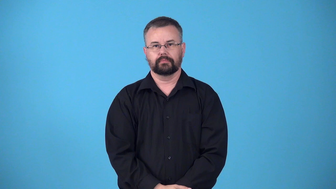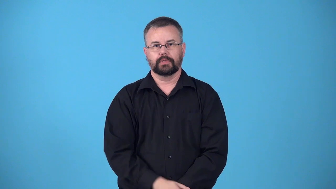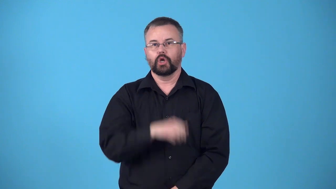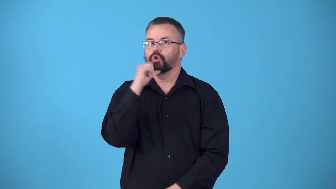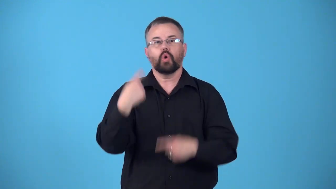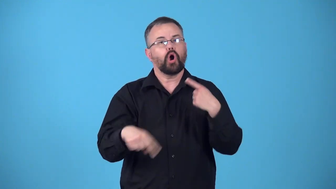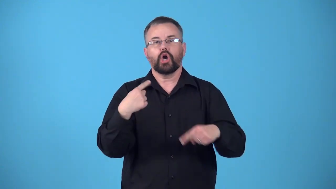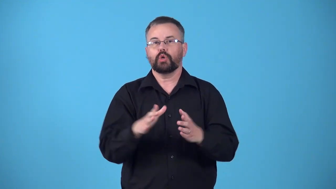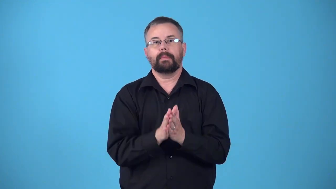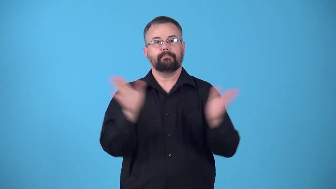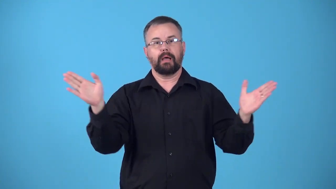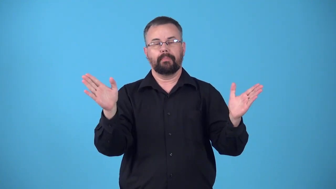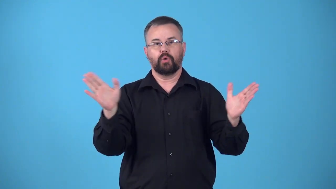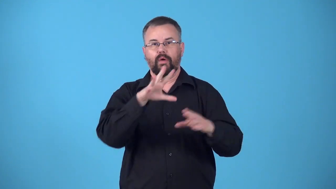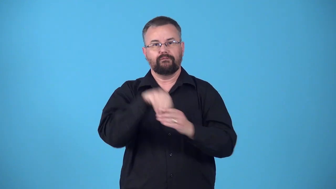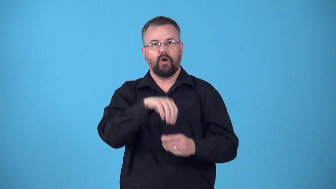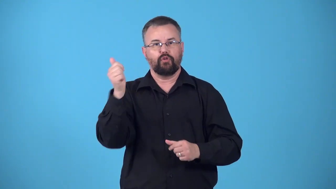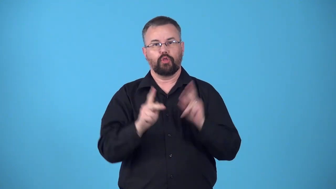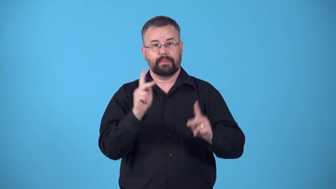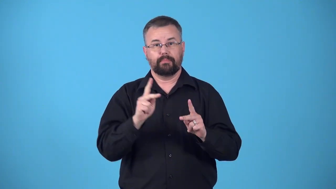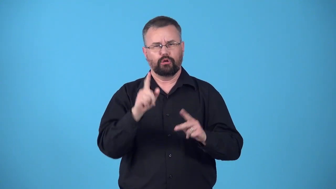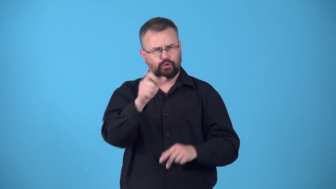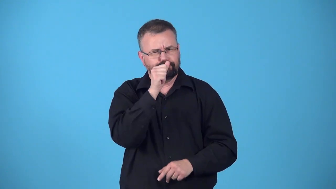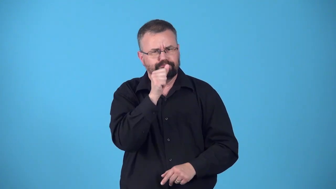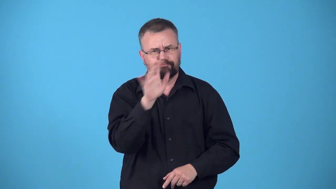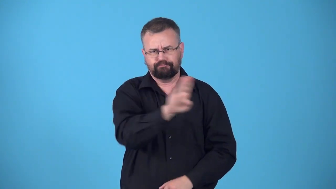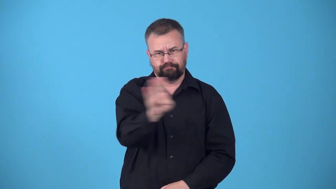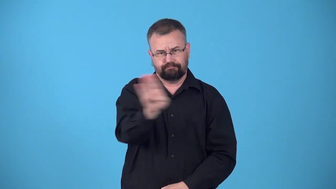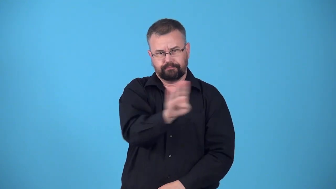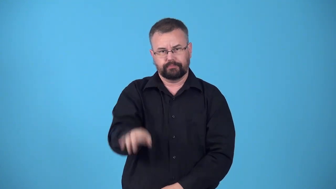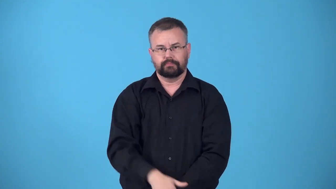don't air your dirty laundry in public